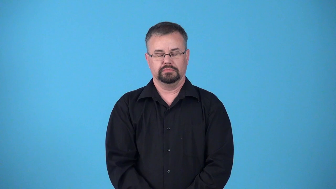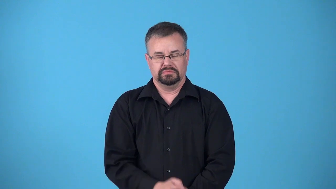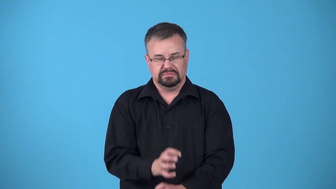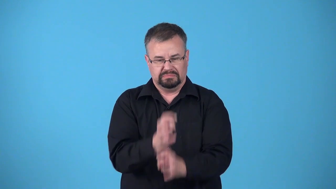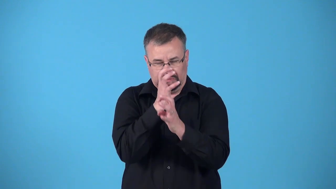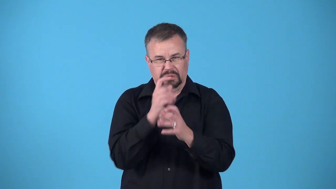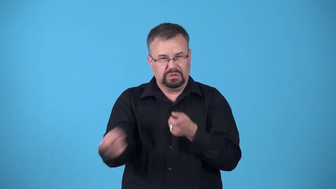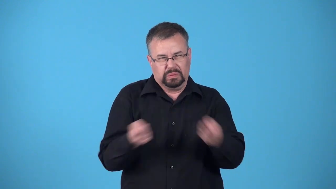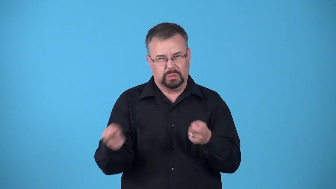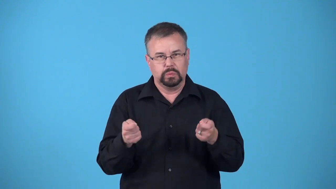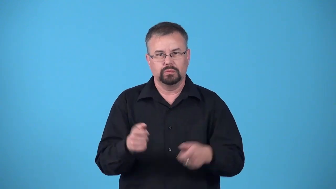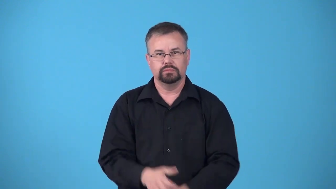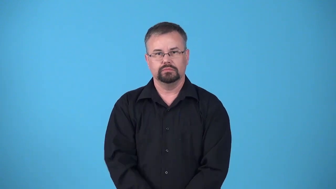heavy handed